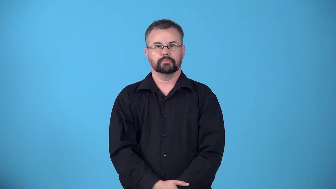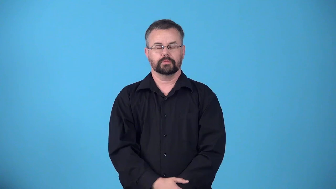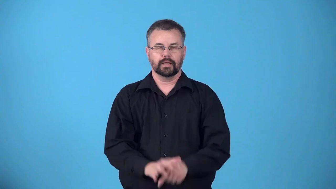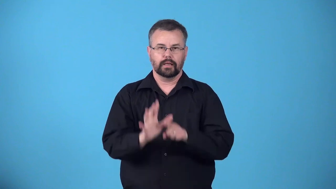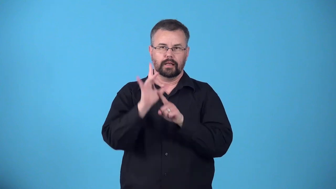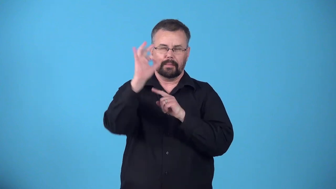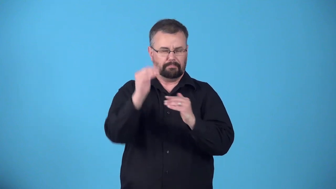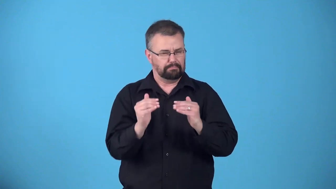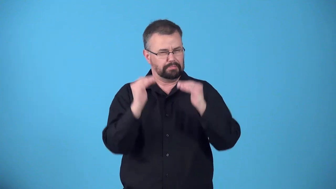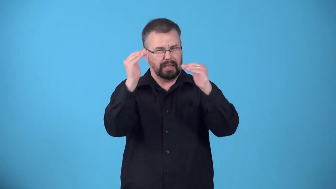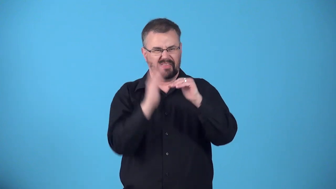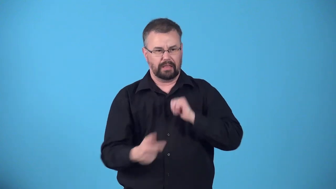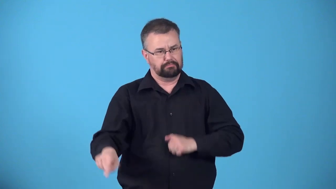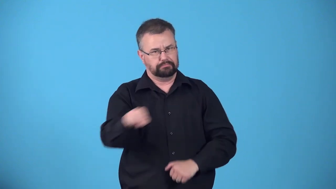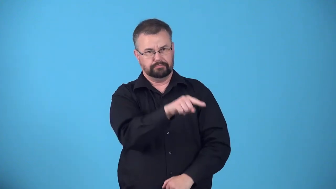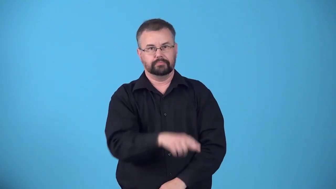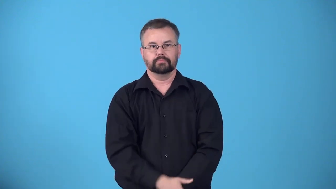ahead of the curve,ahead of the pack